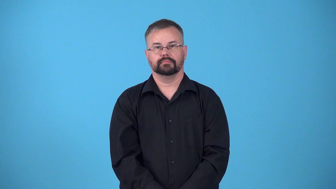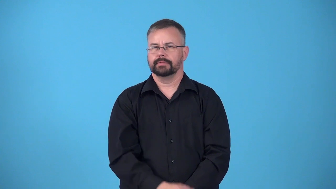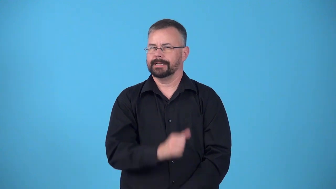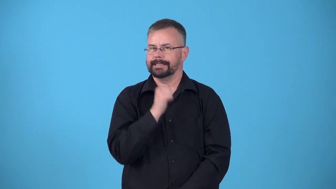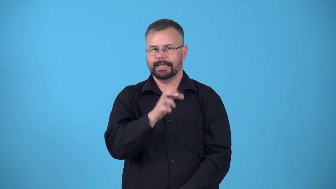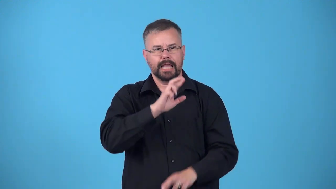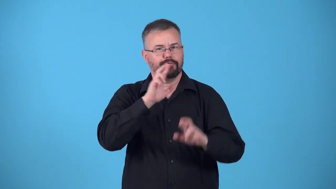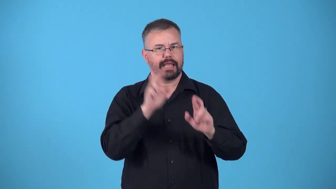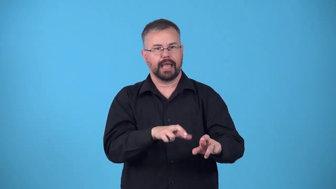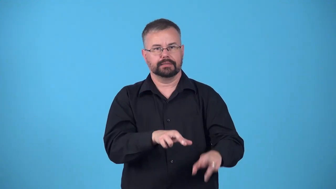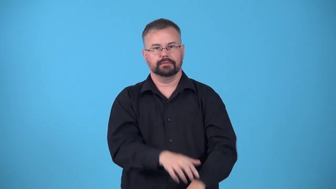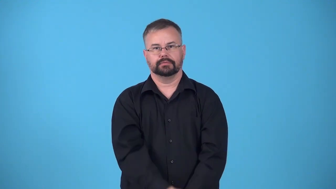unreactive